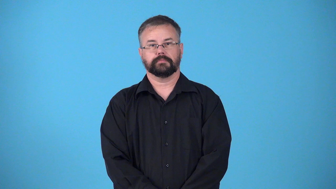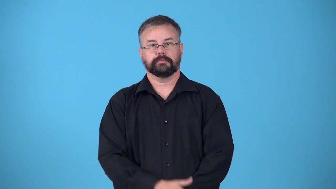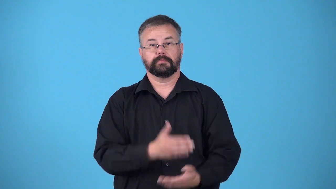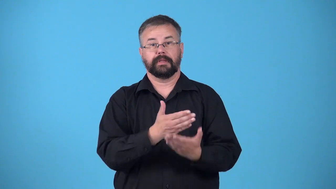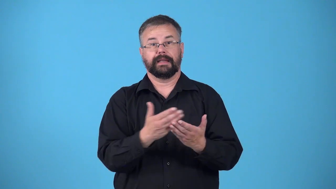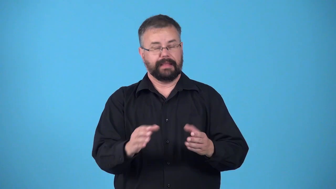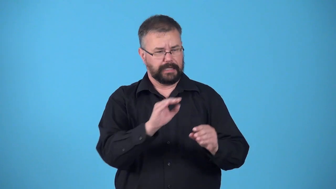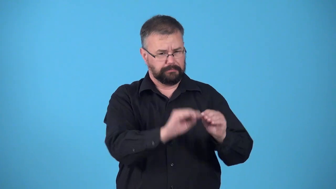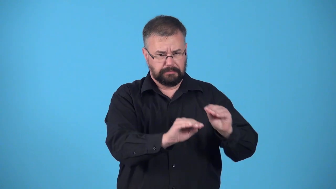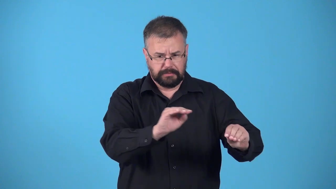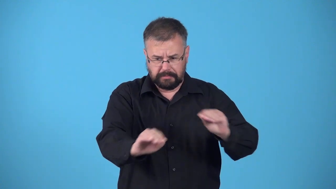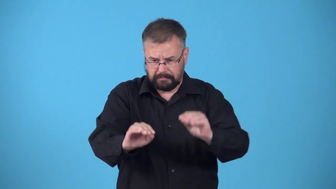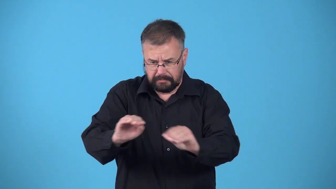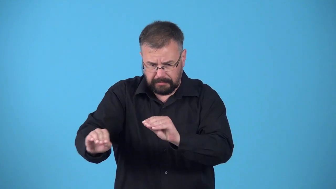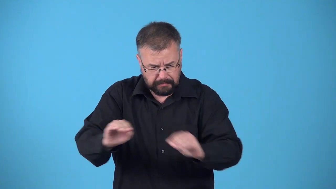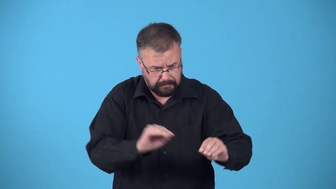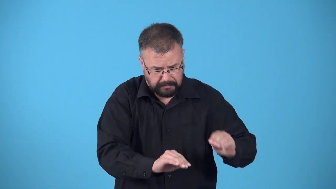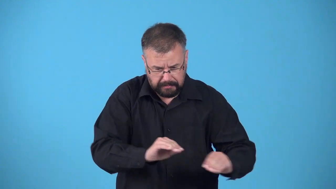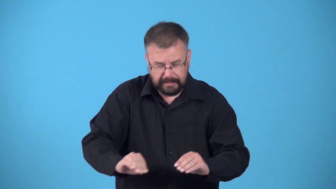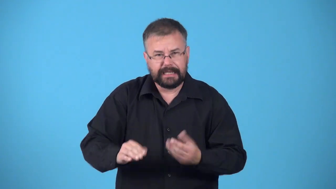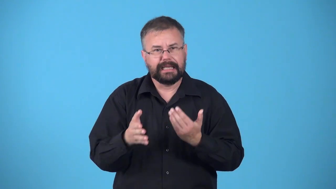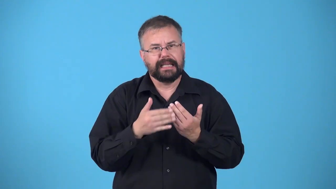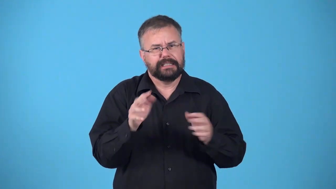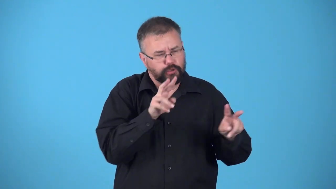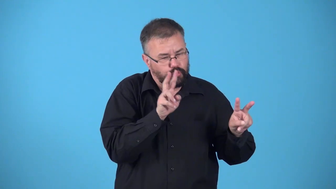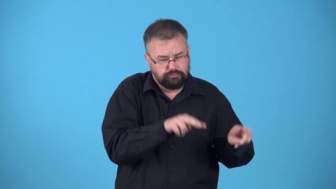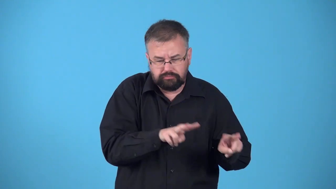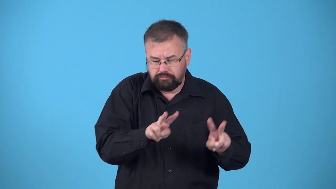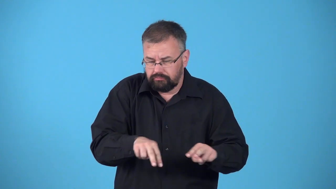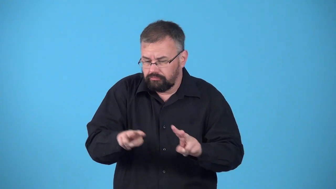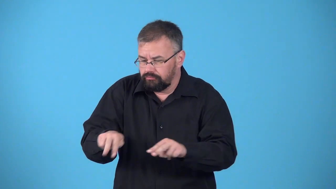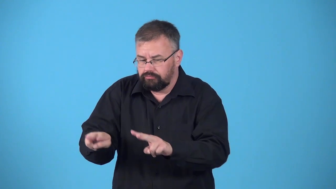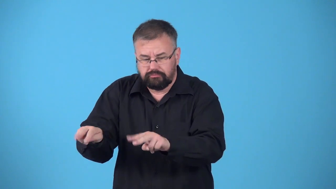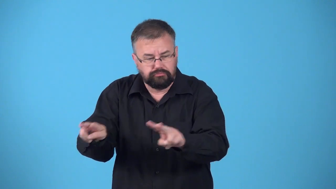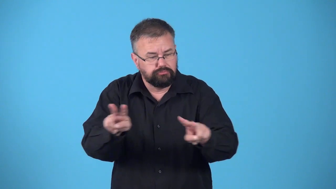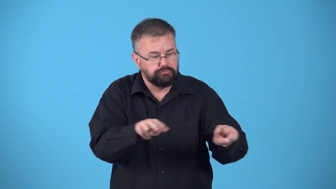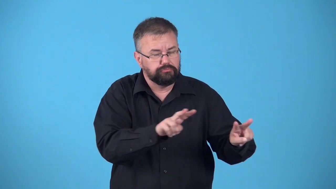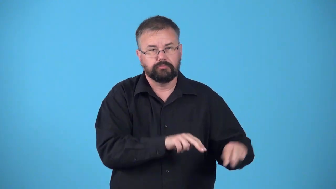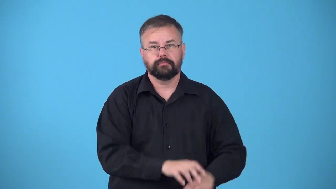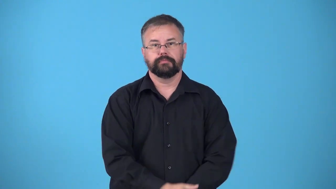display-arrangement